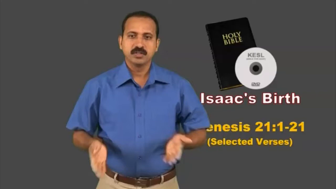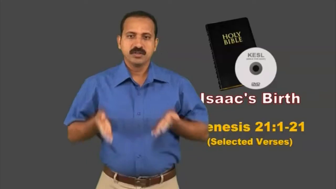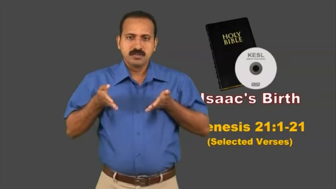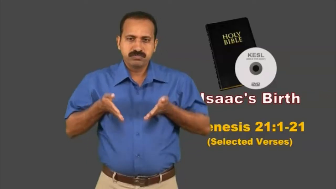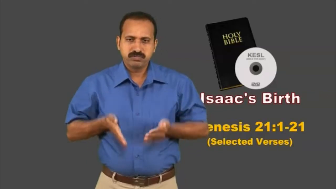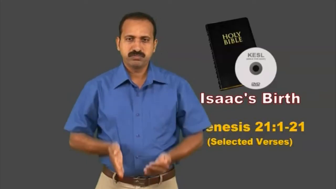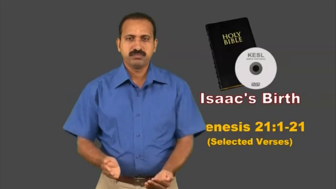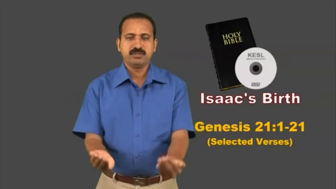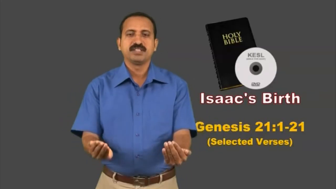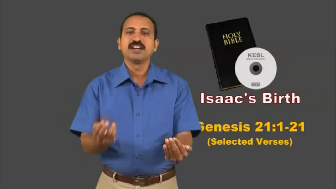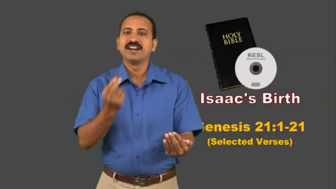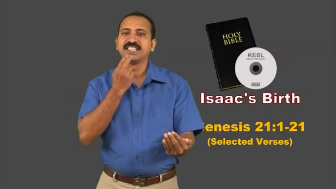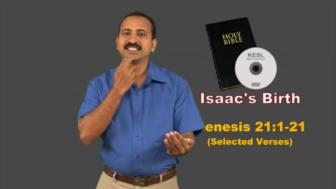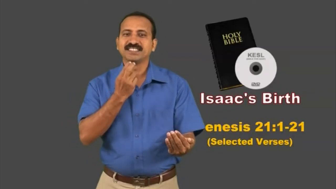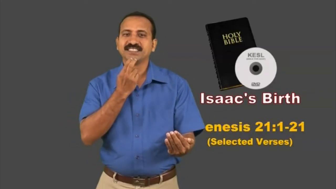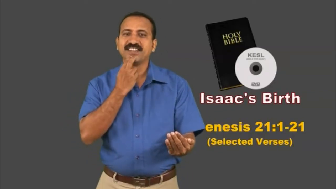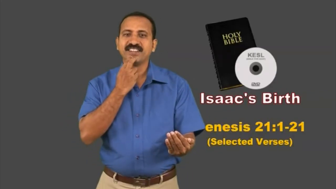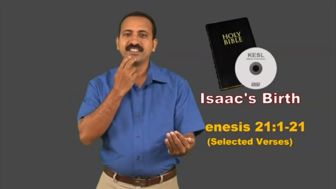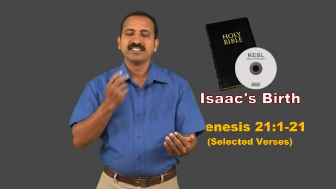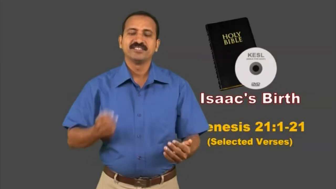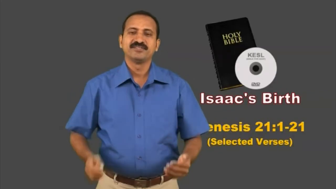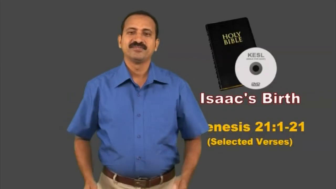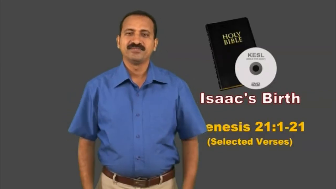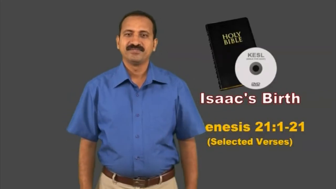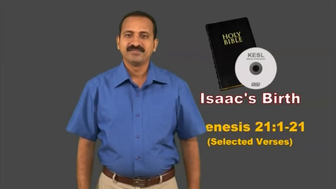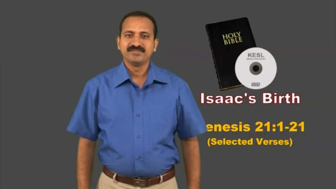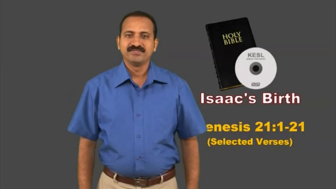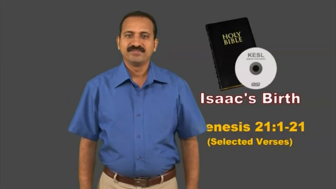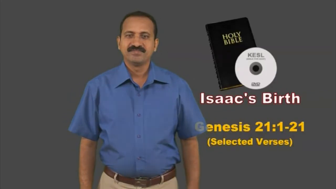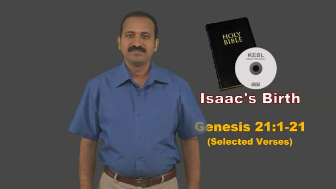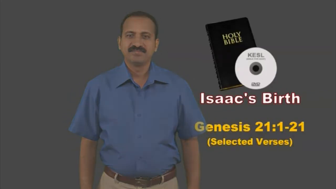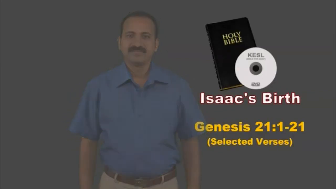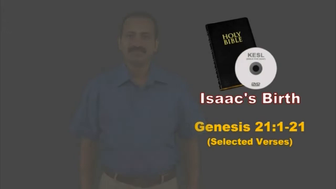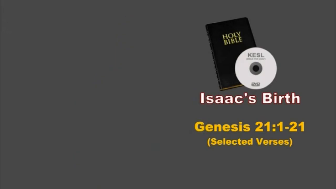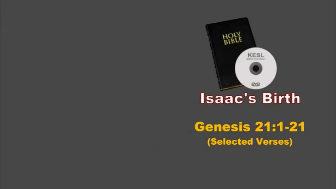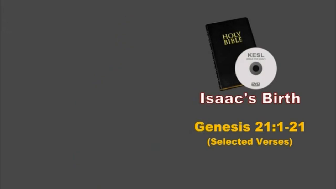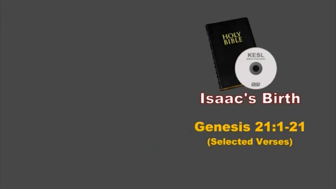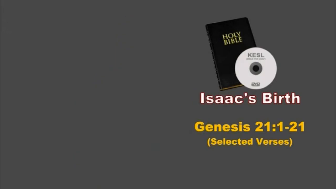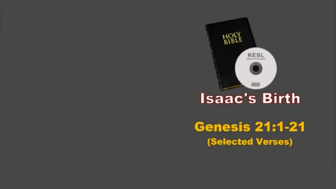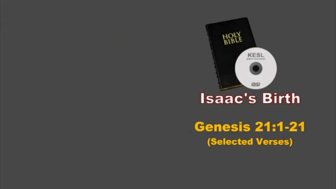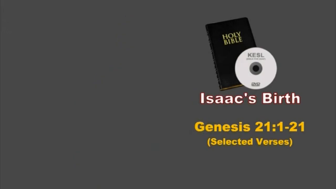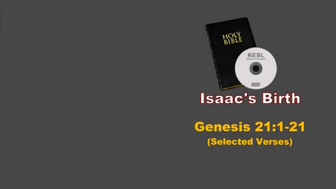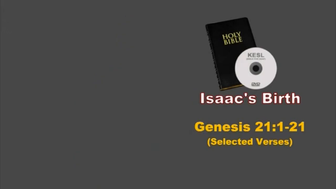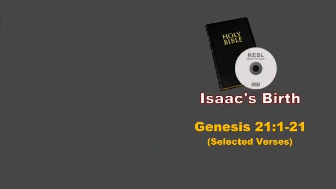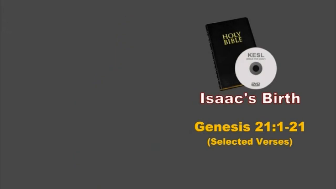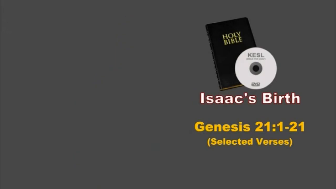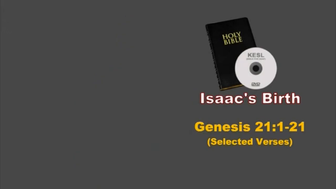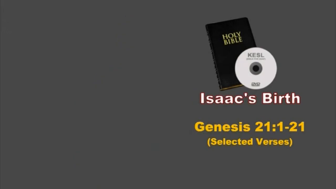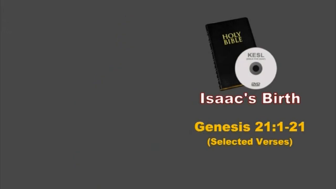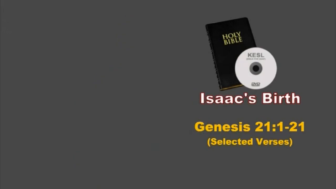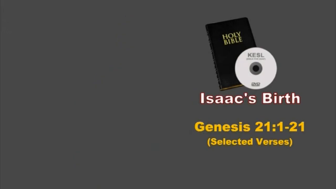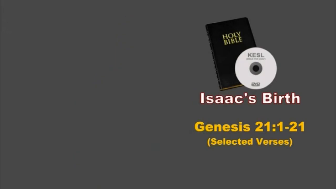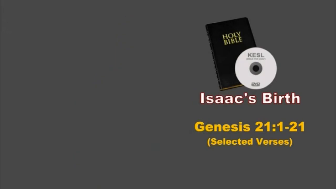Isaac's Birth